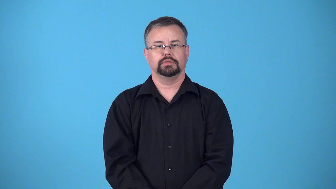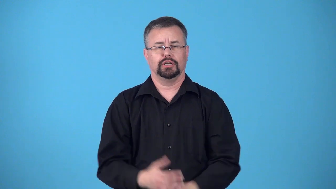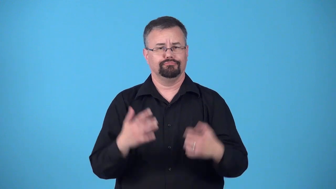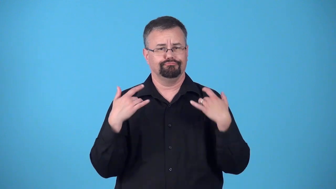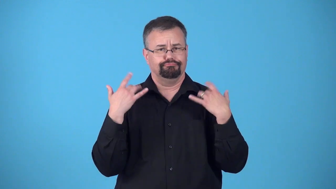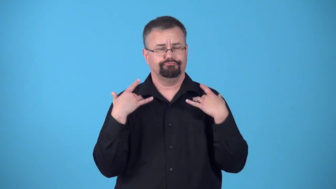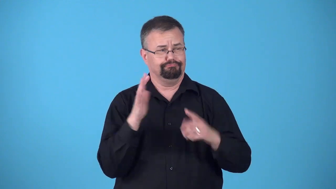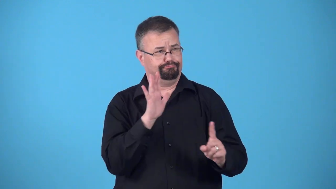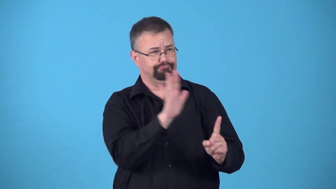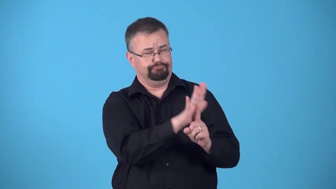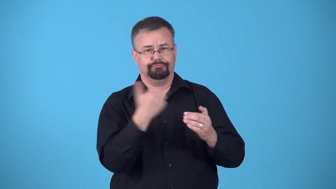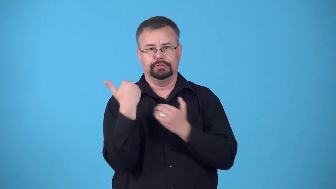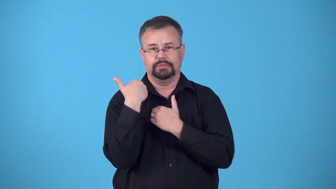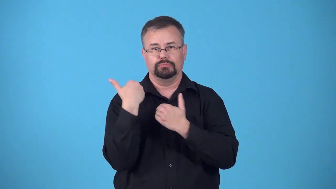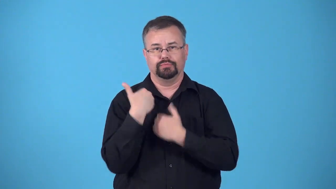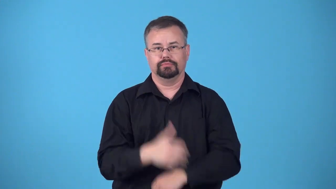pass the buck,punt